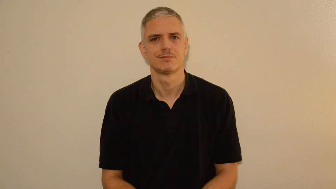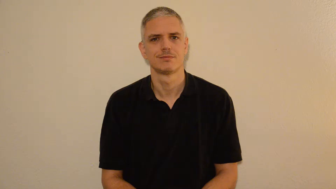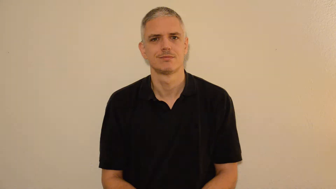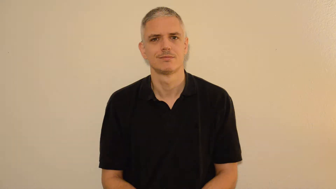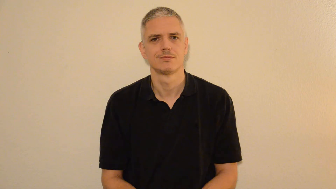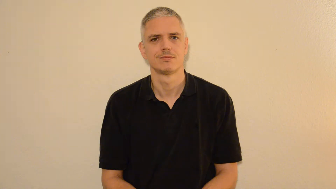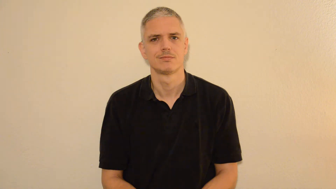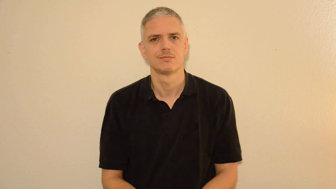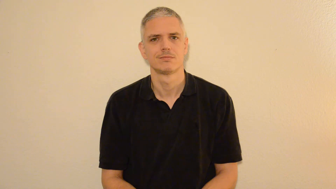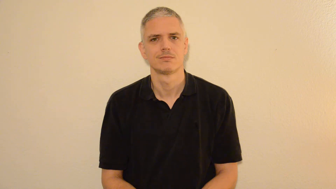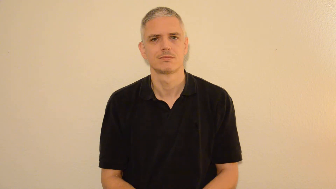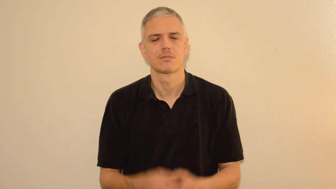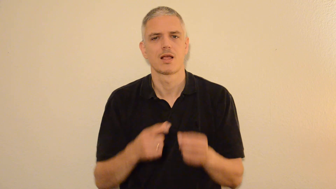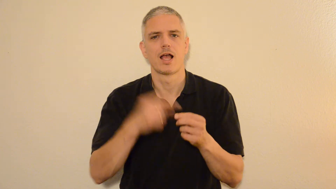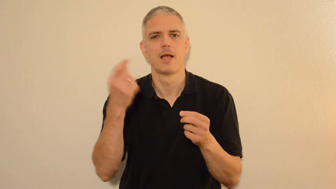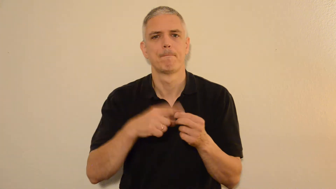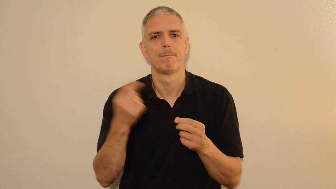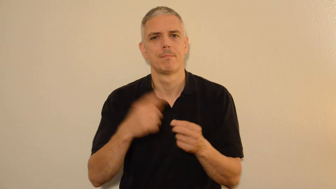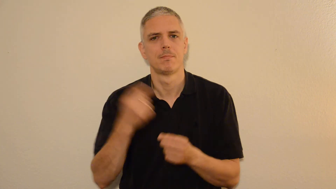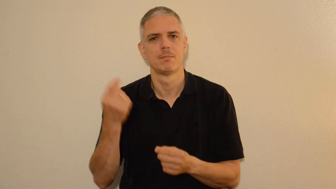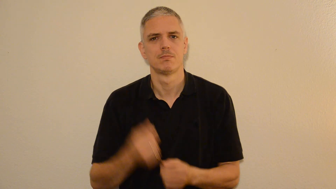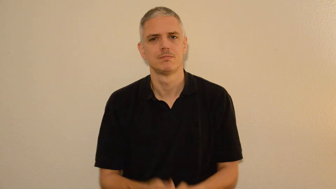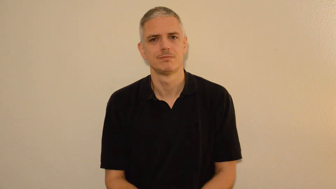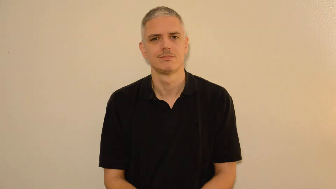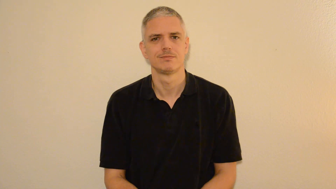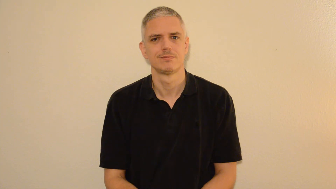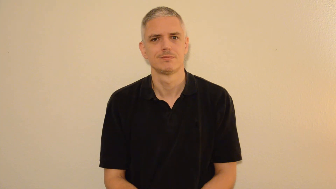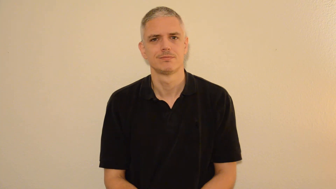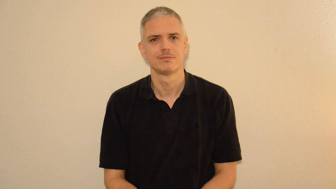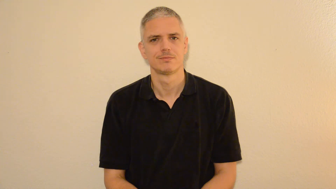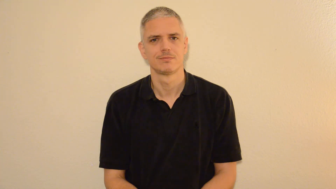straw